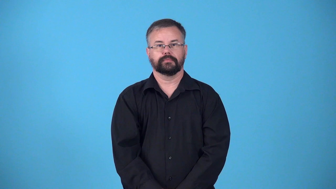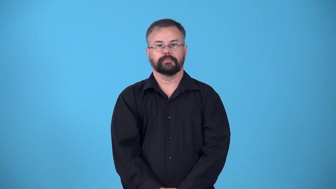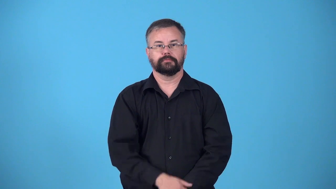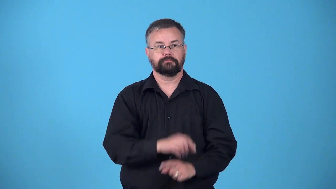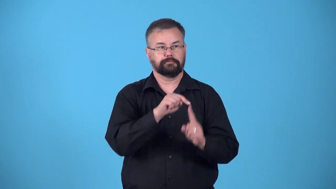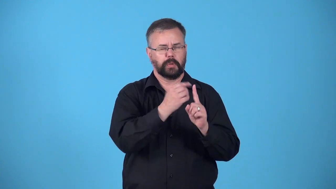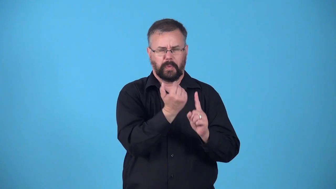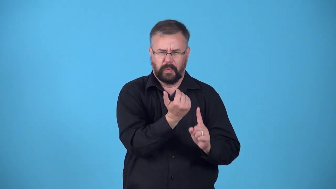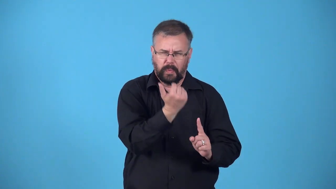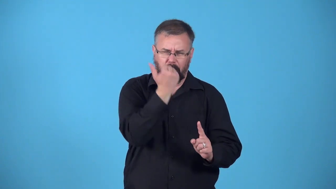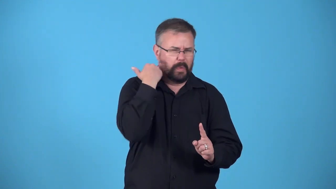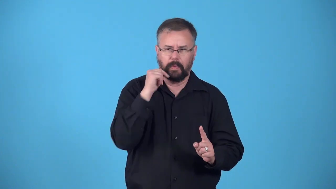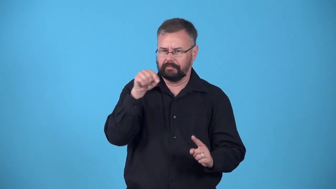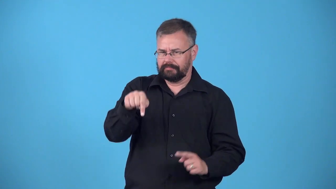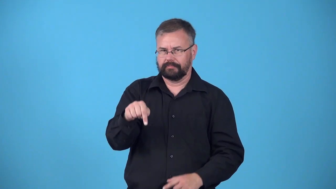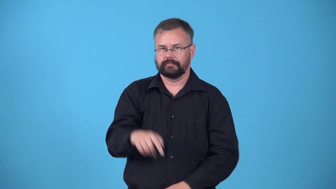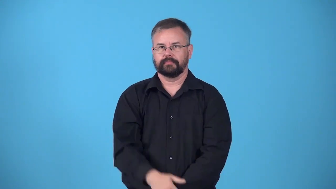eater